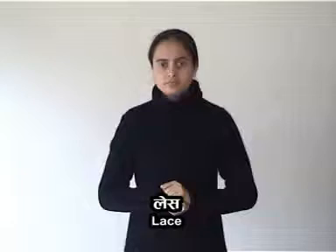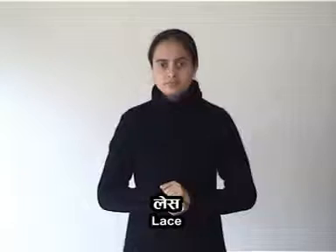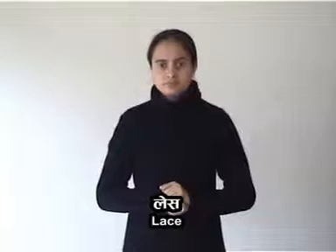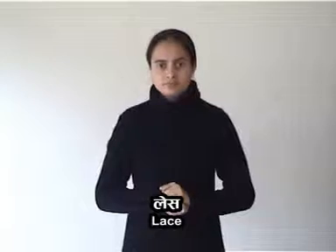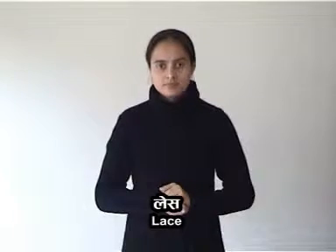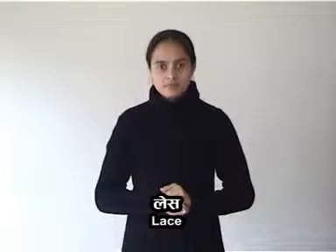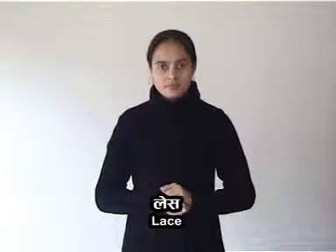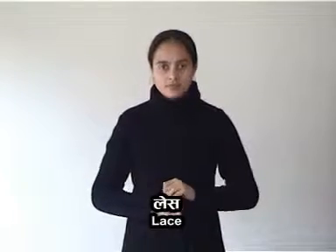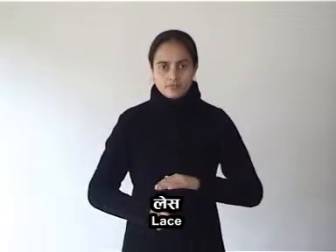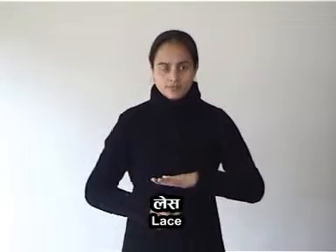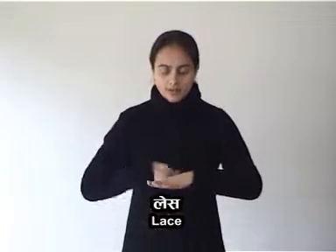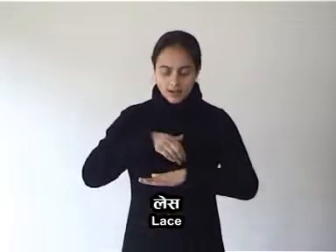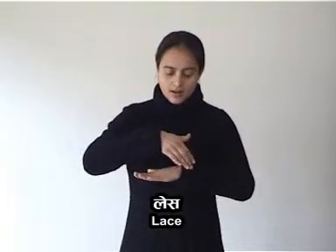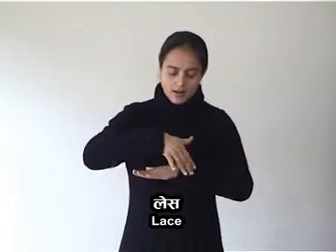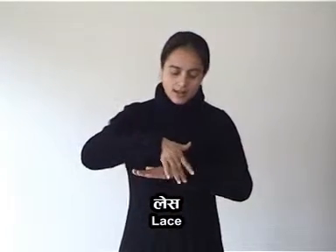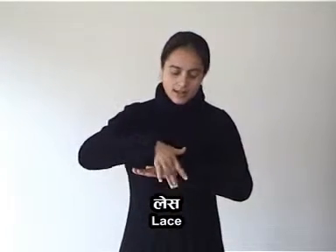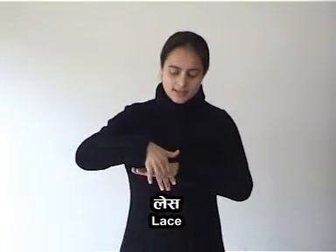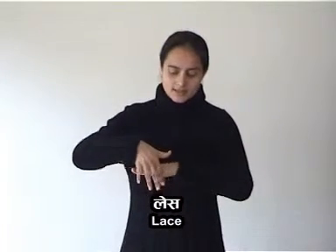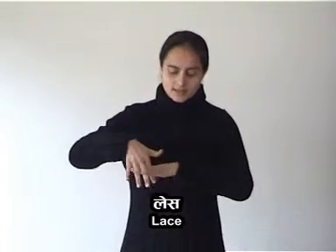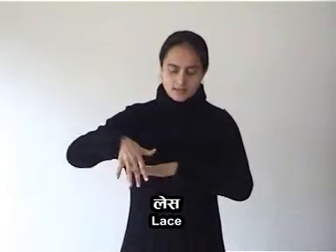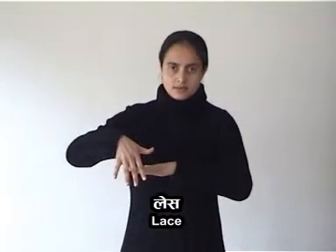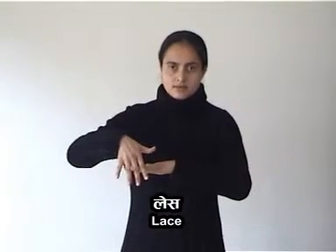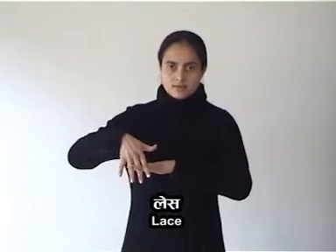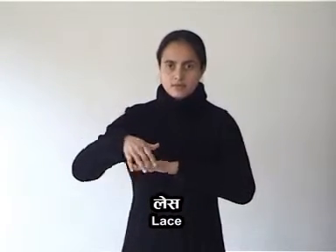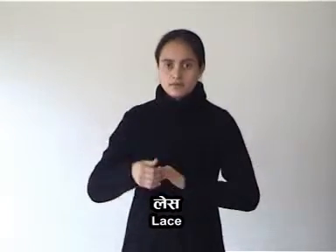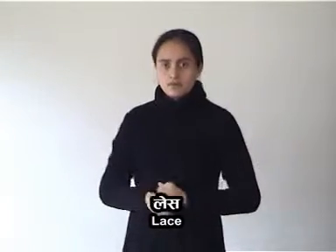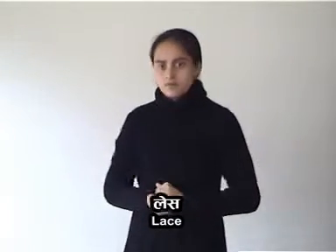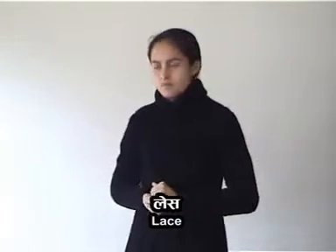lace